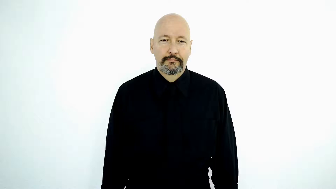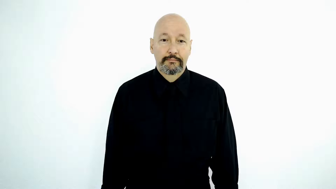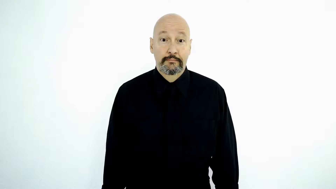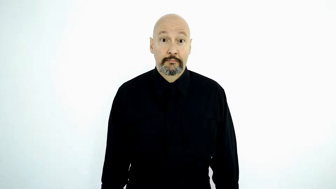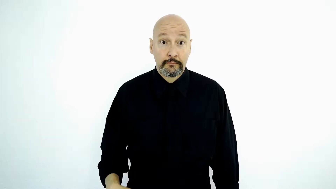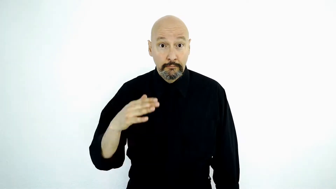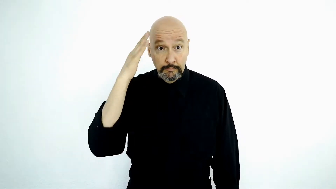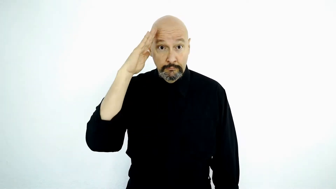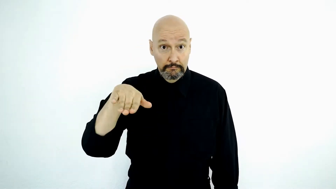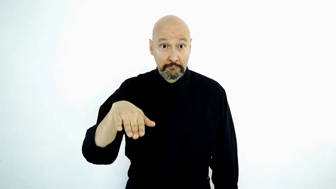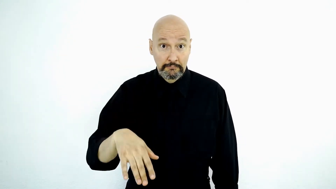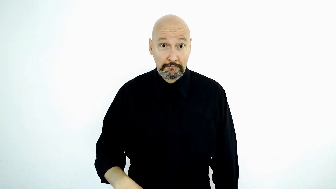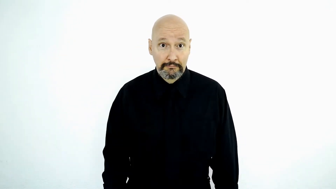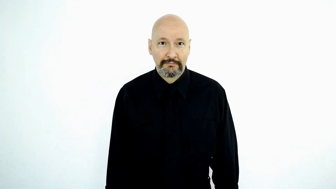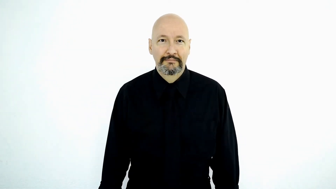Did-you-KNOW-that?